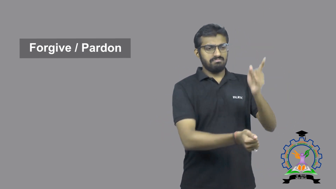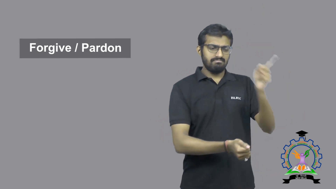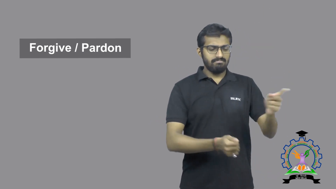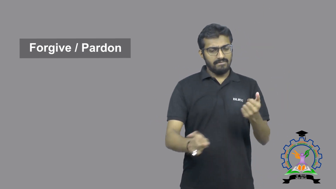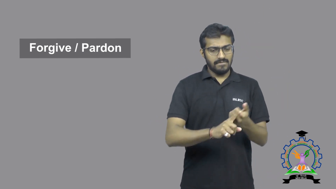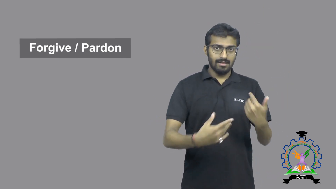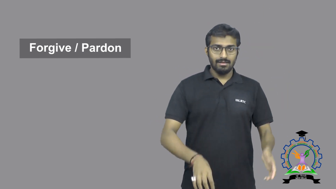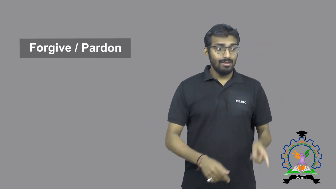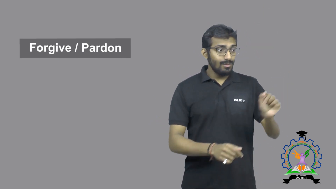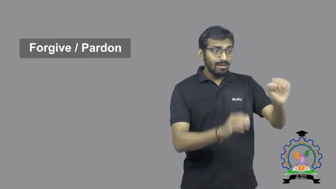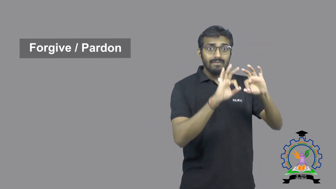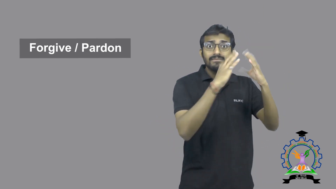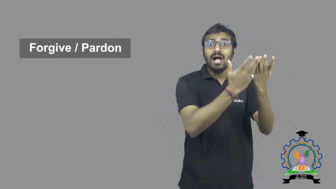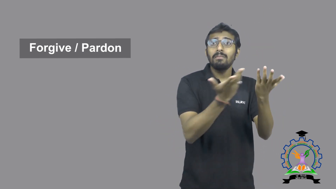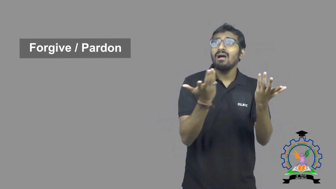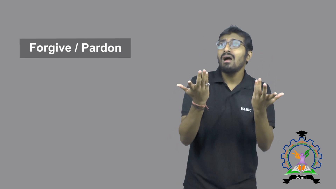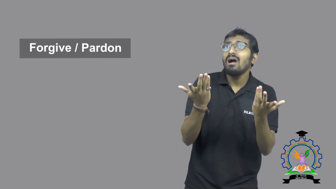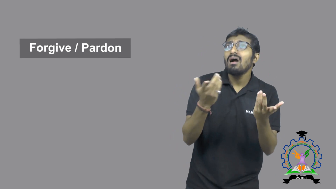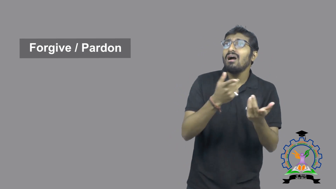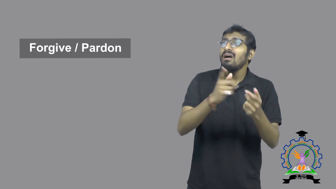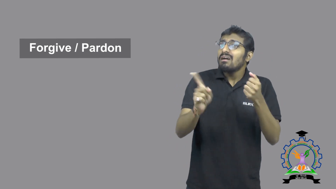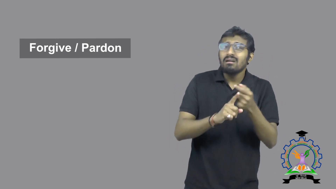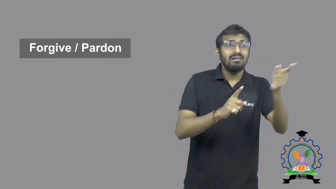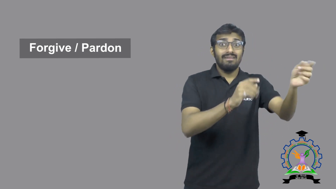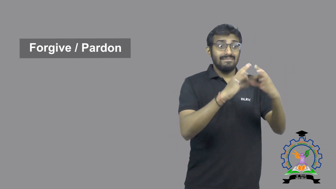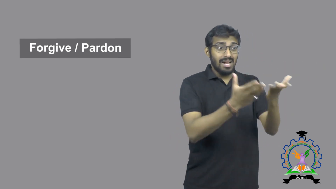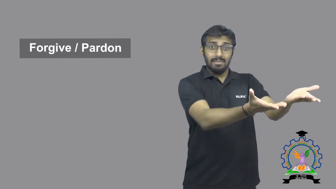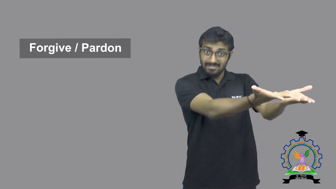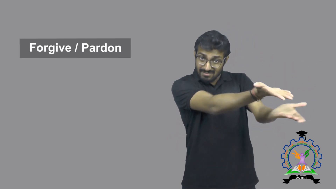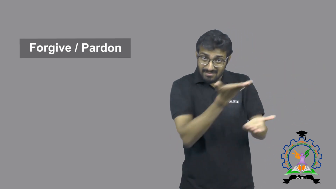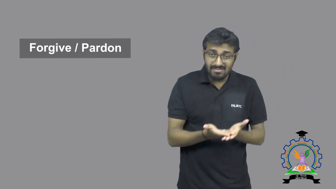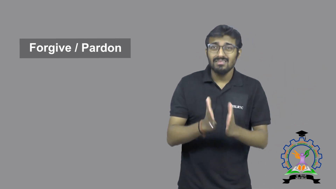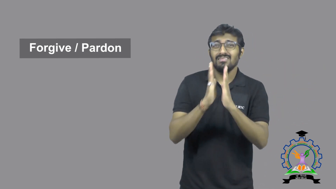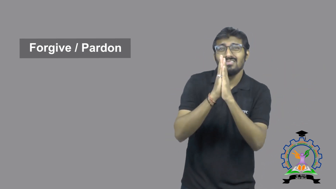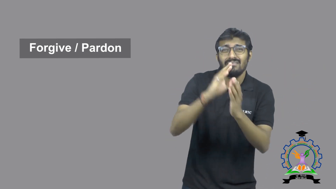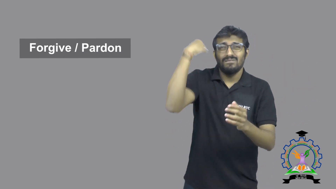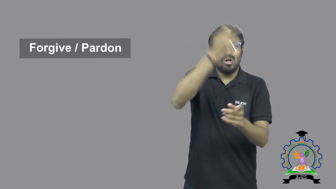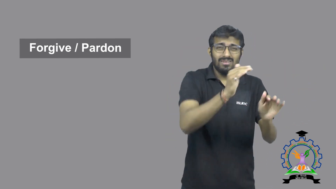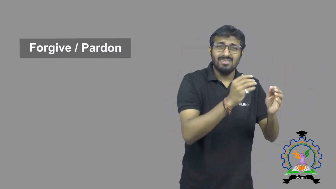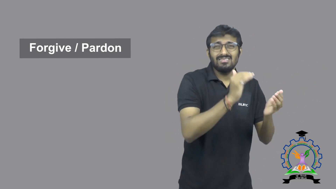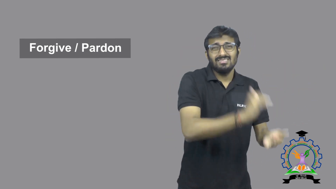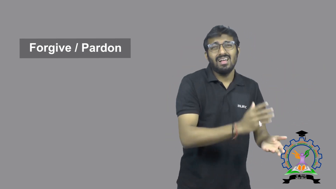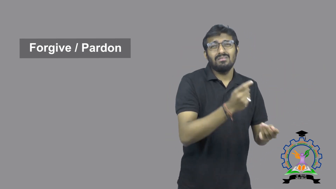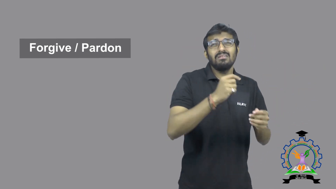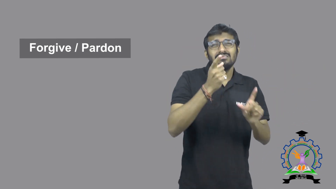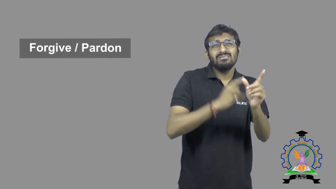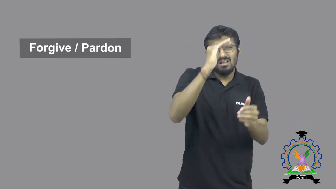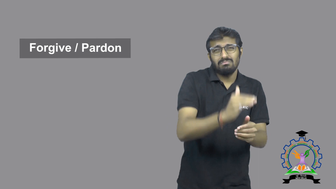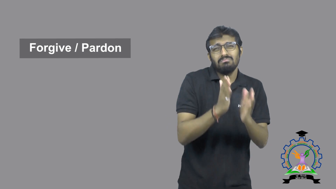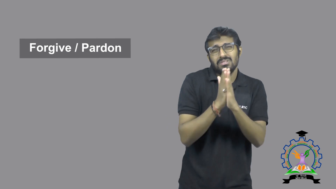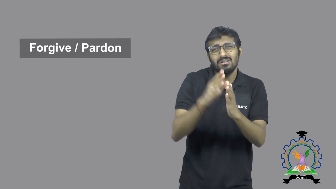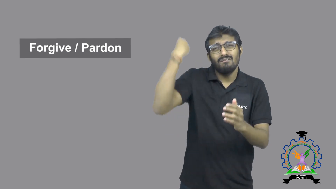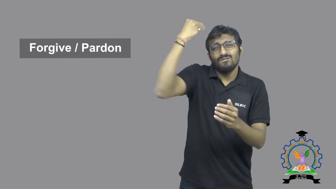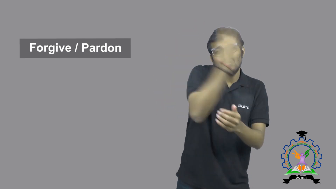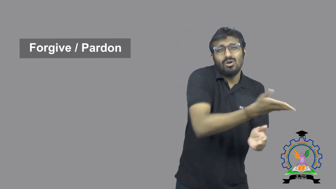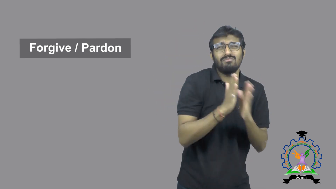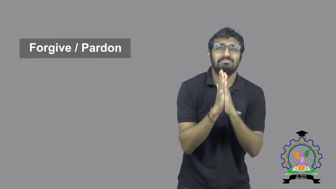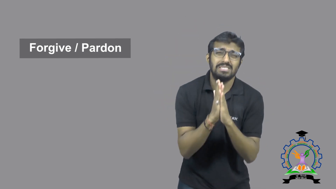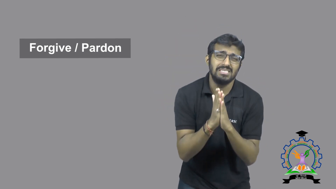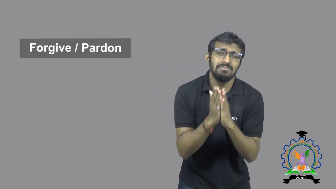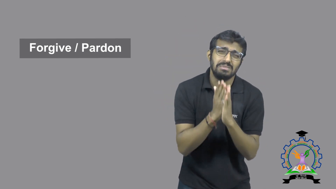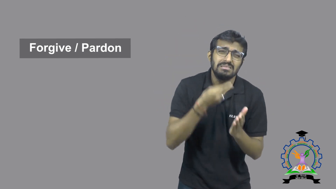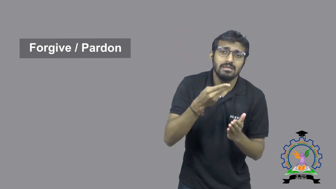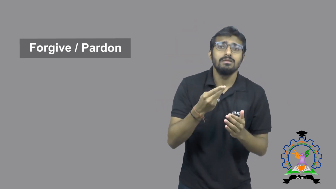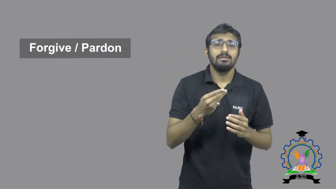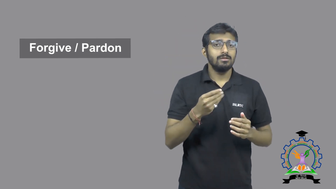Forgive or Pardon